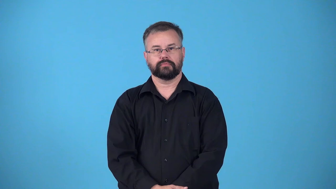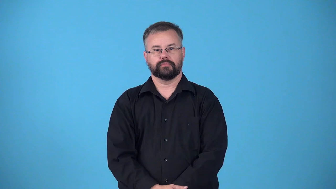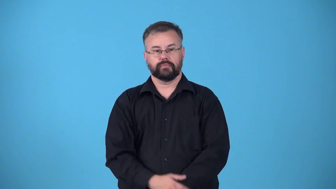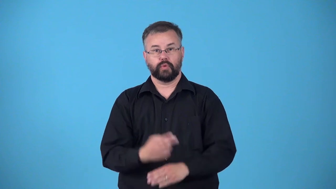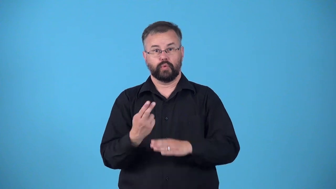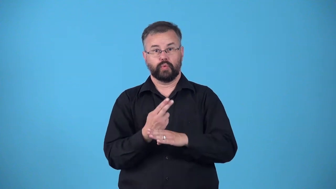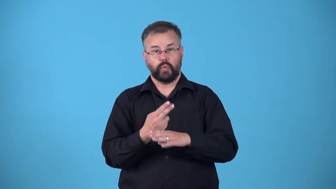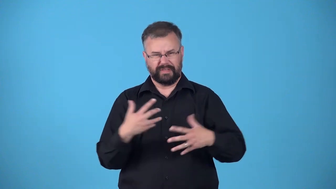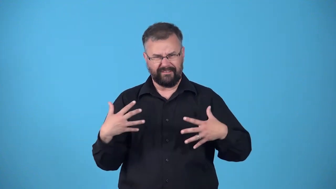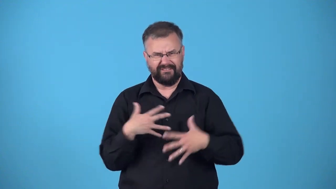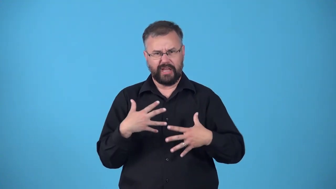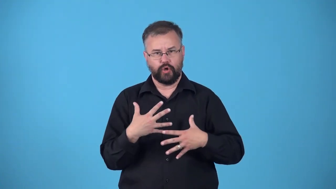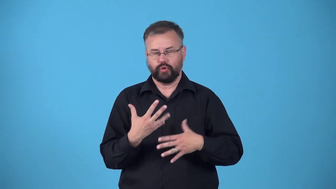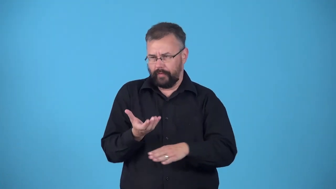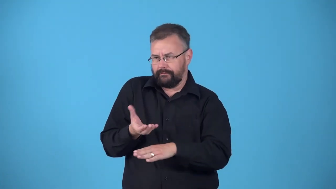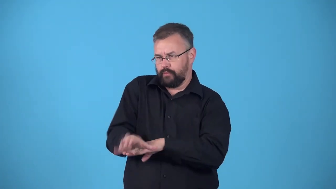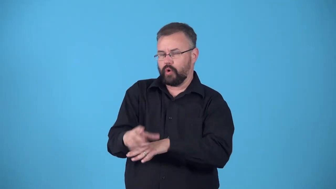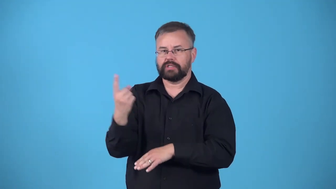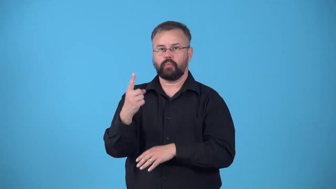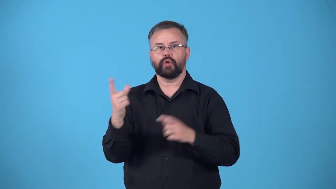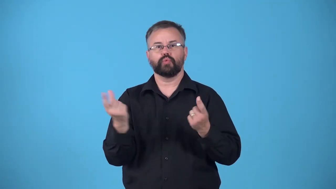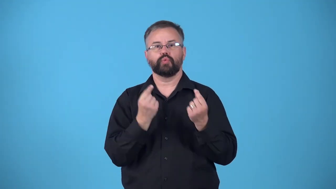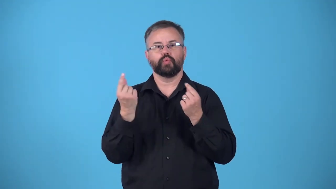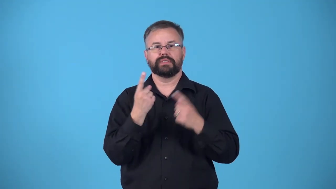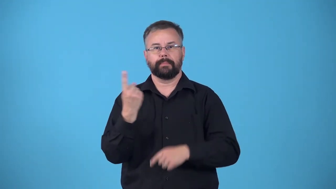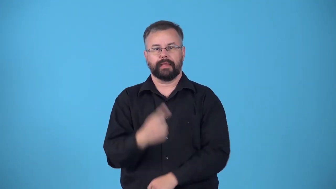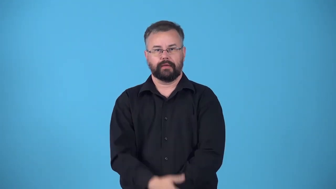frigten into, scare into